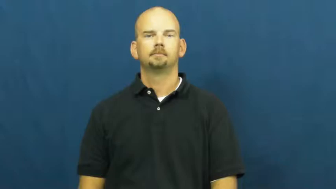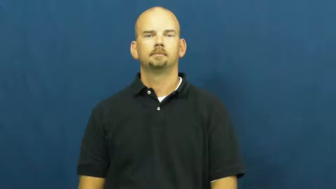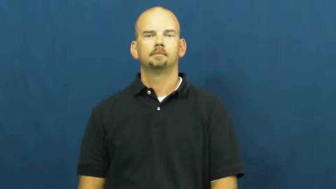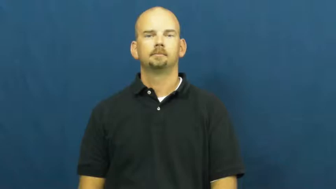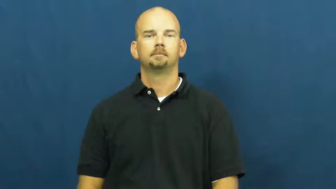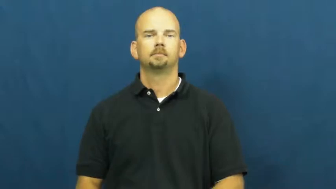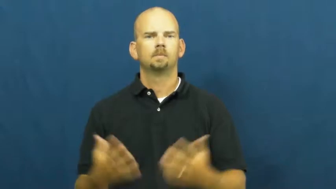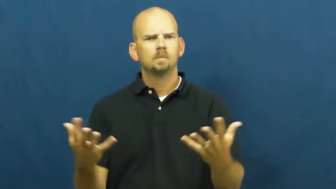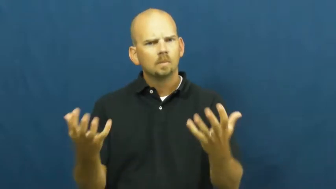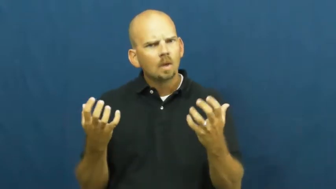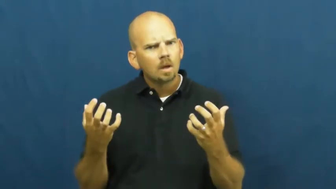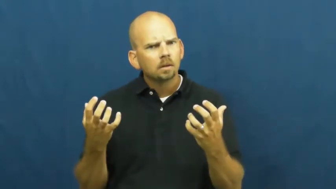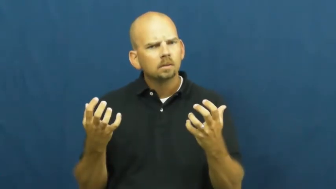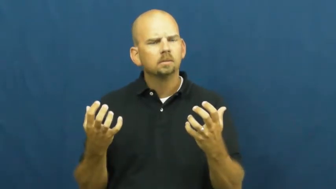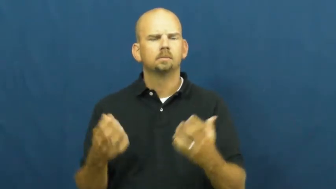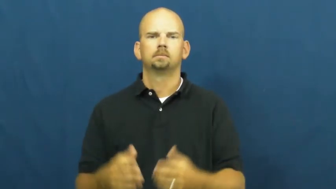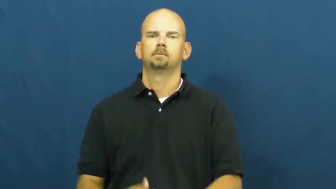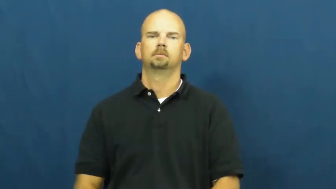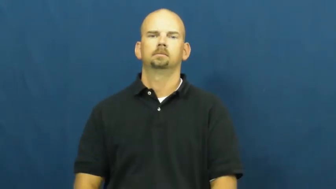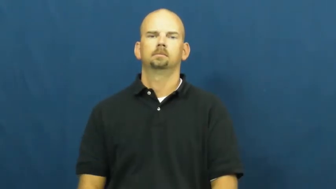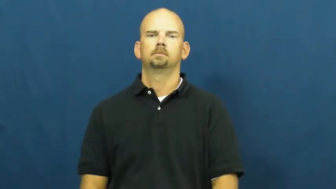want